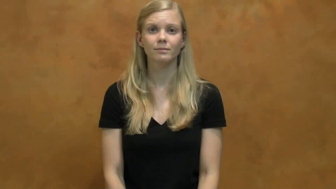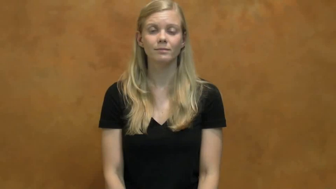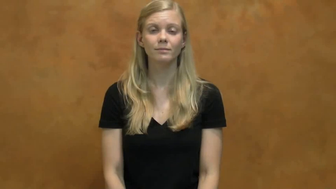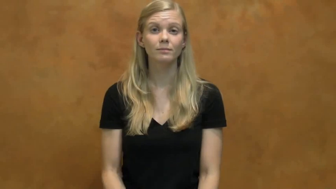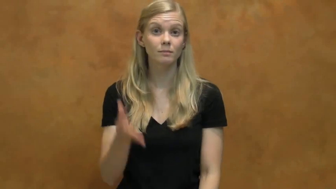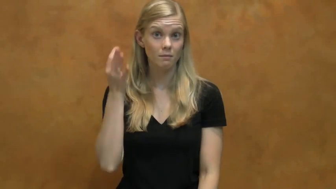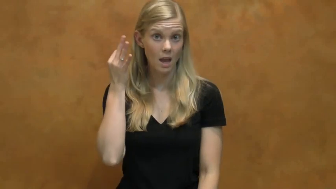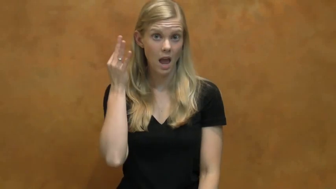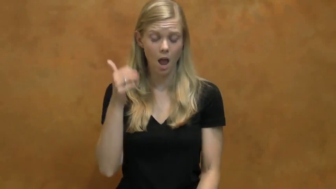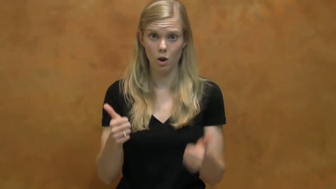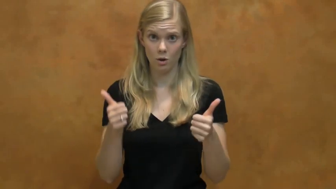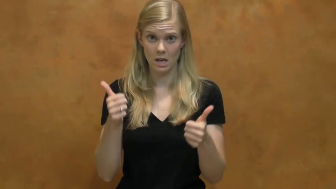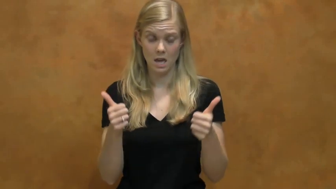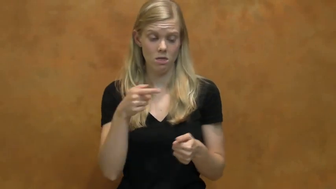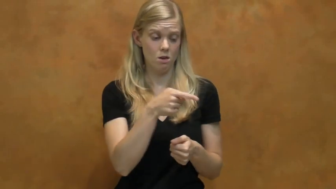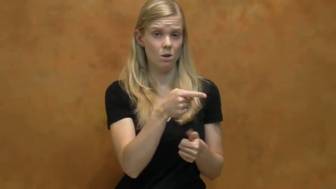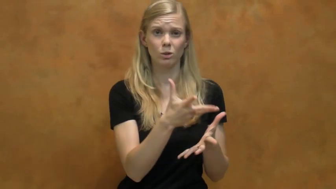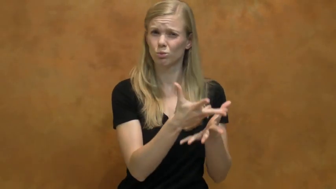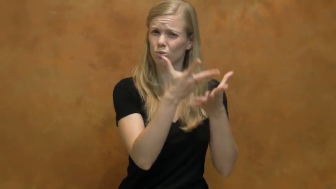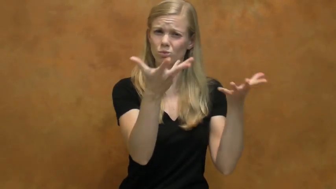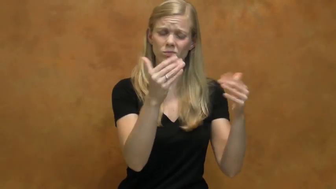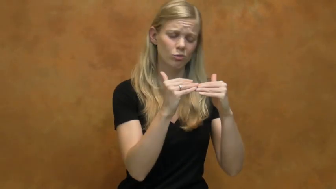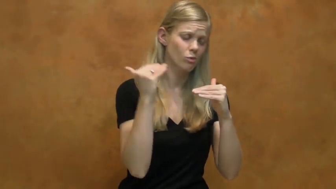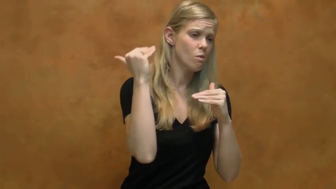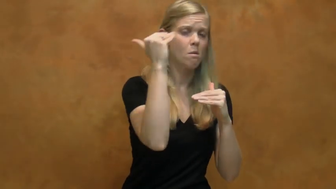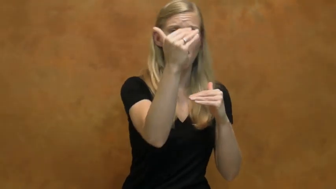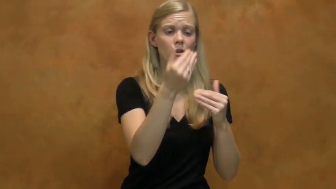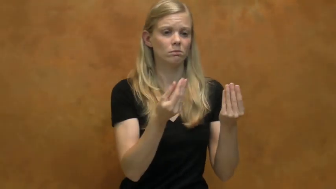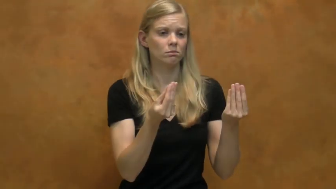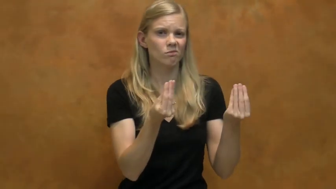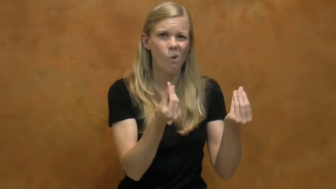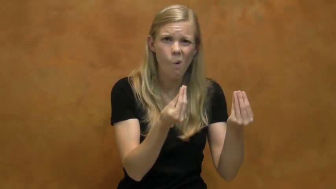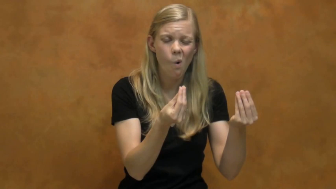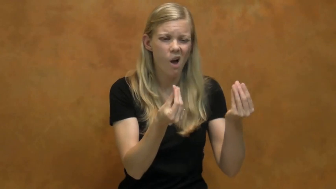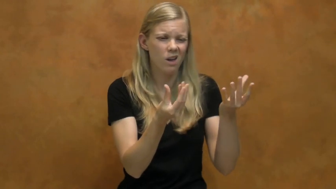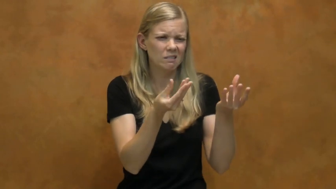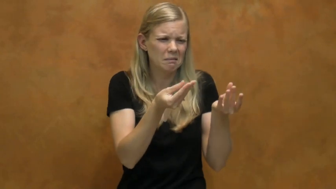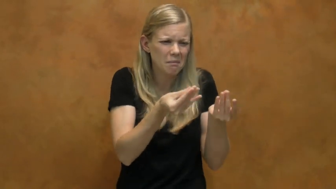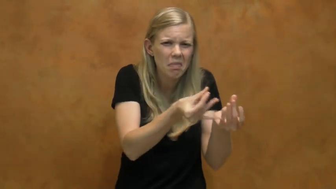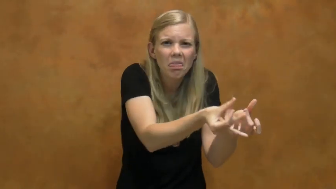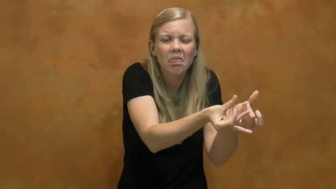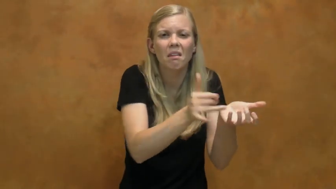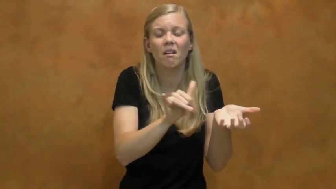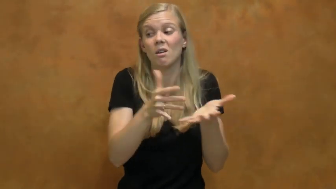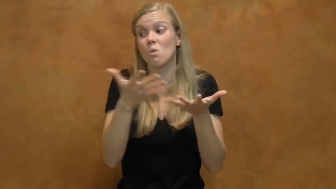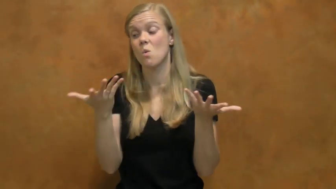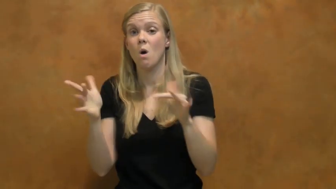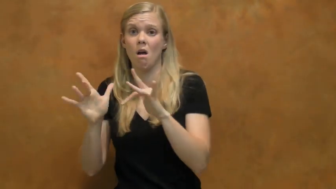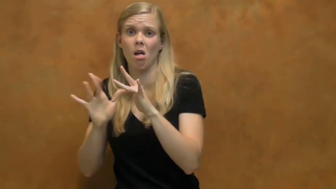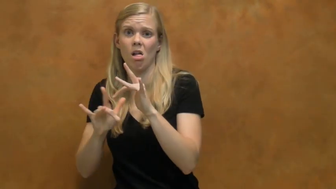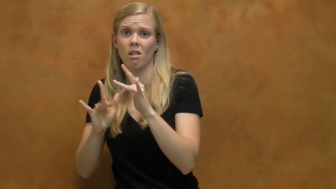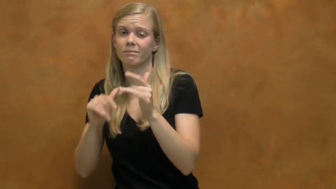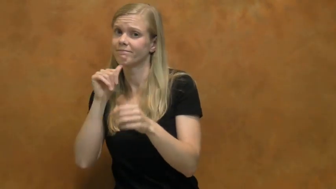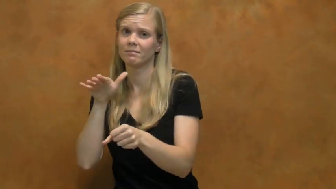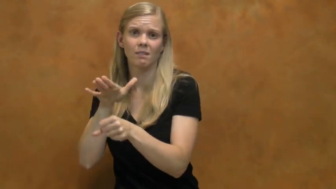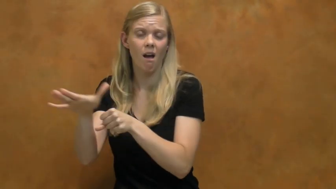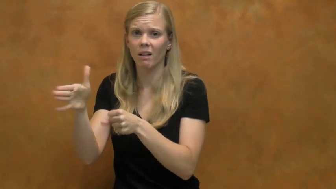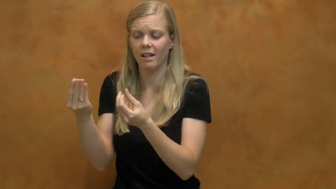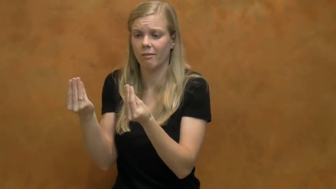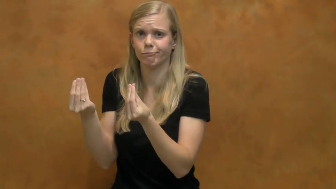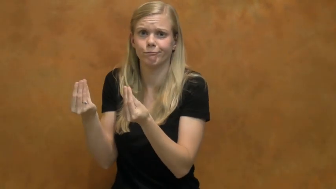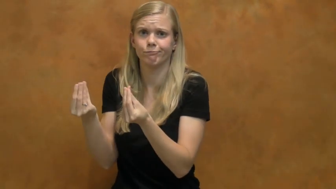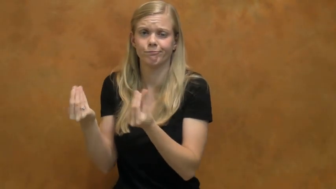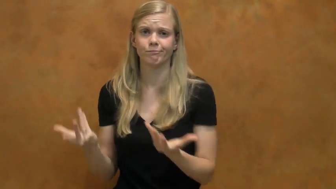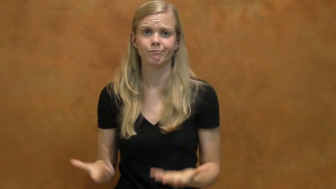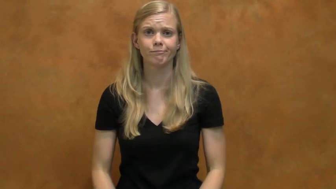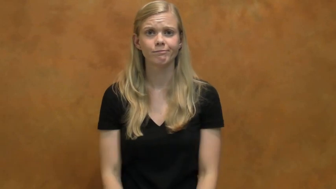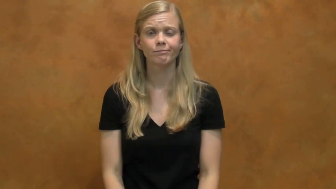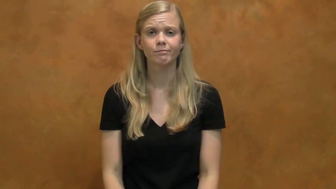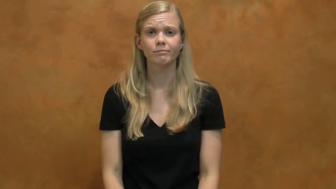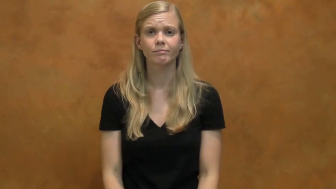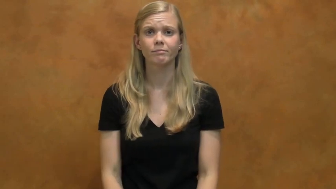oily and dry hair